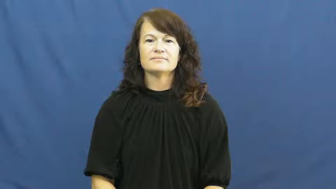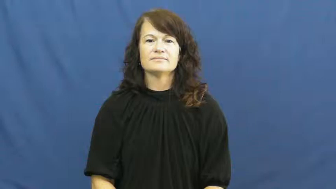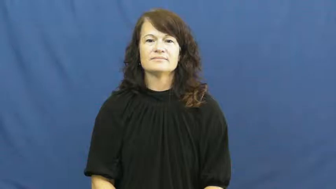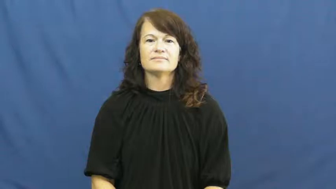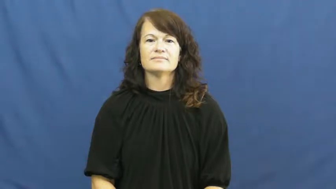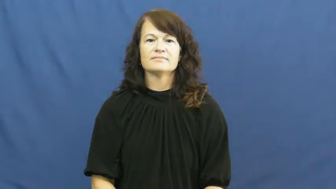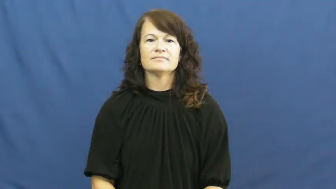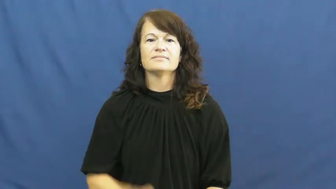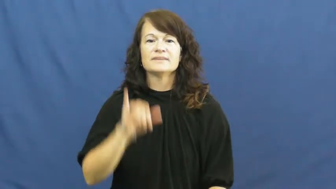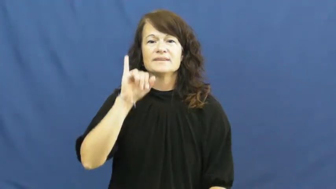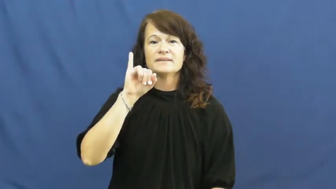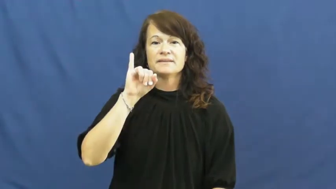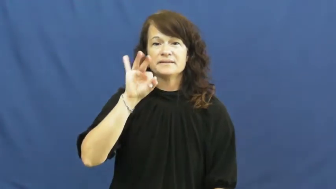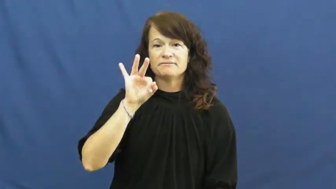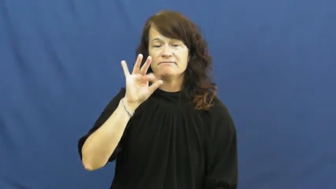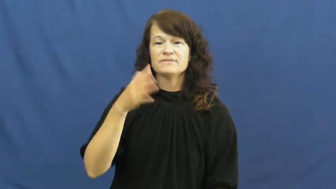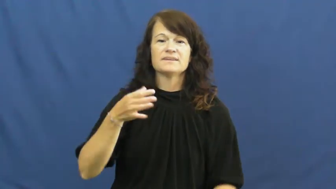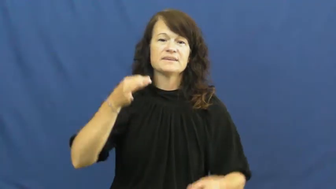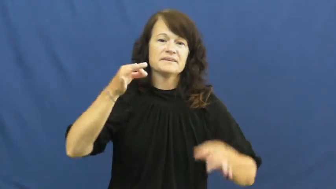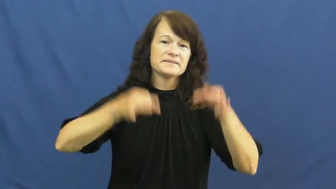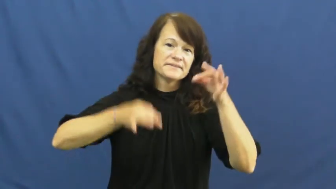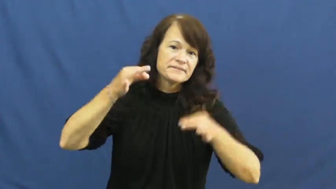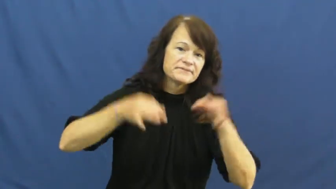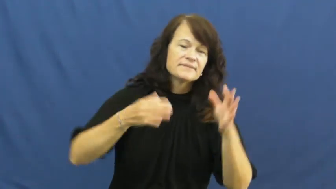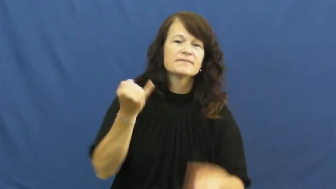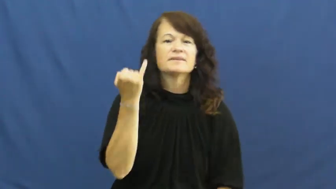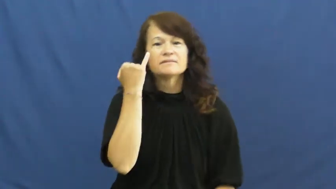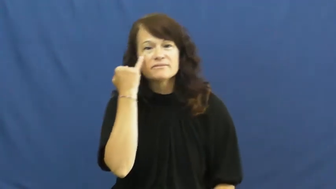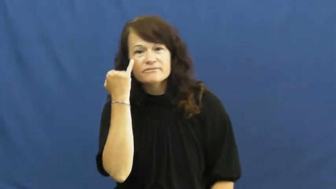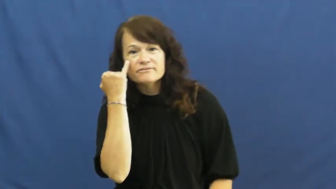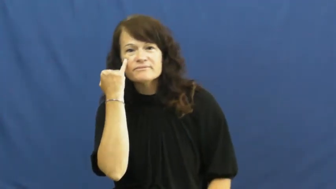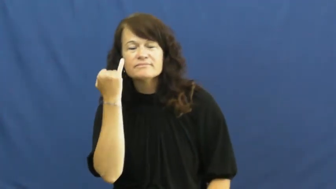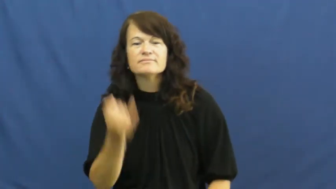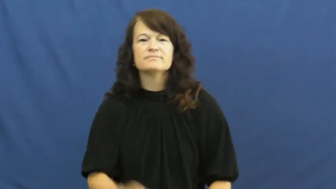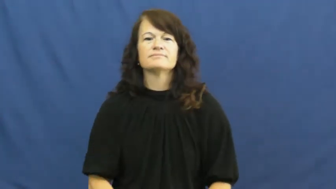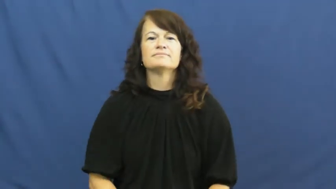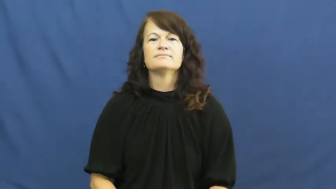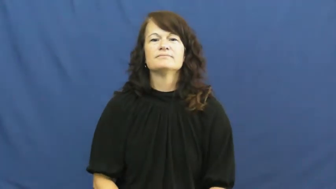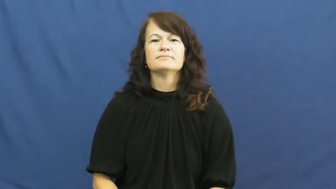if